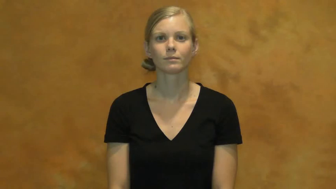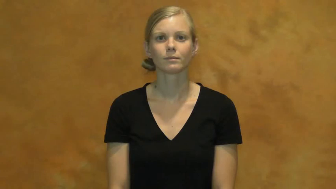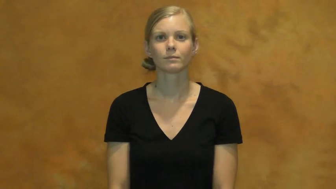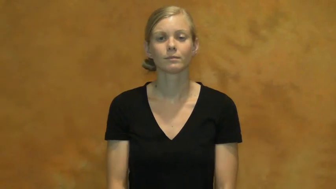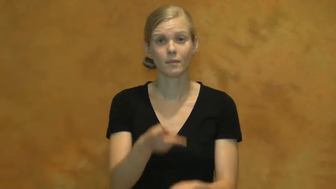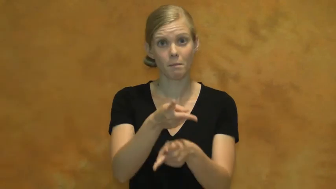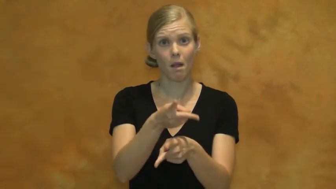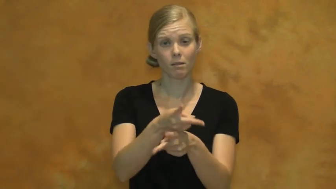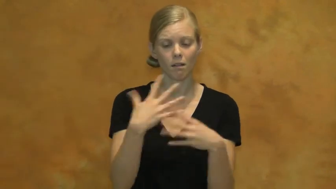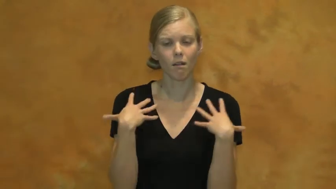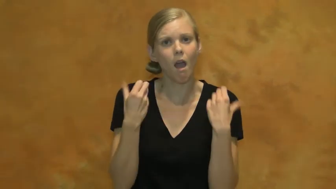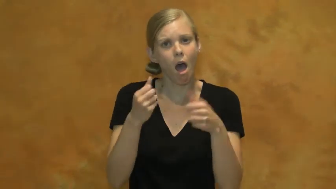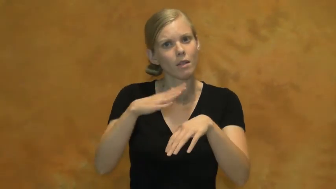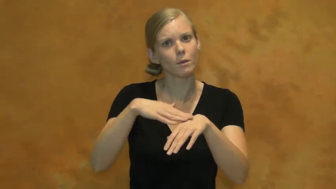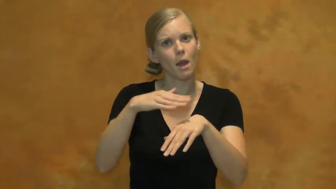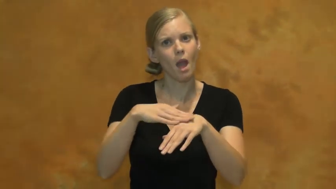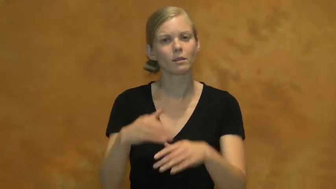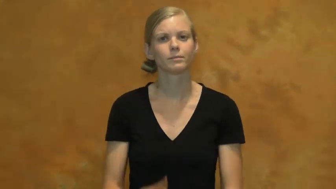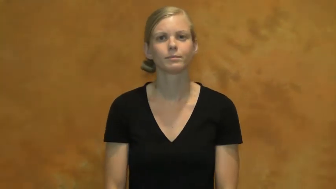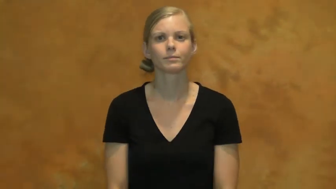pet care